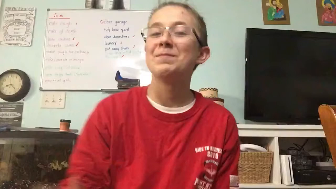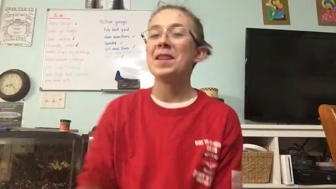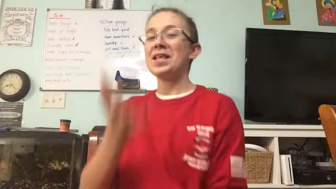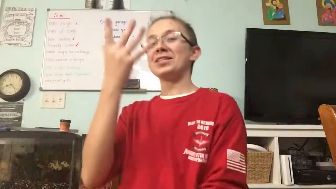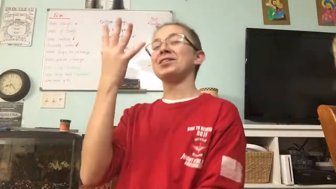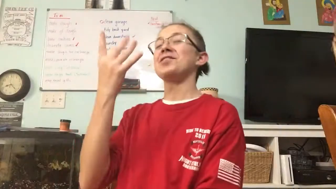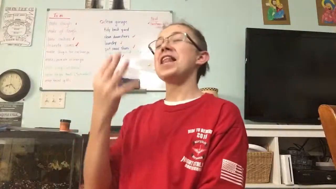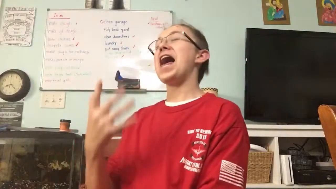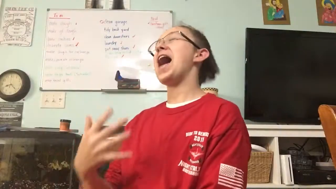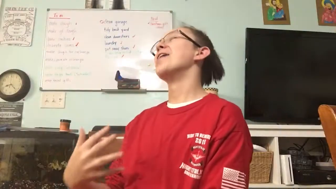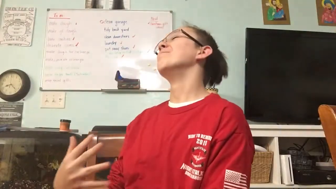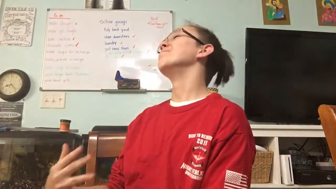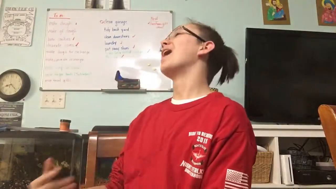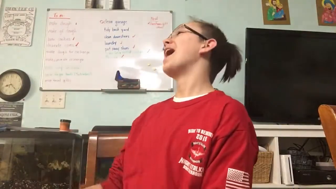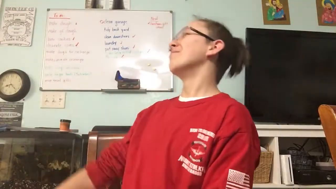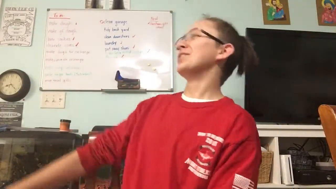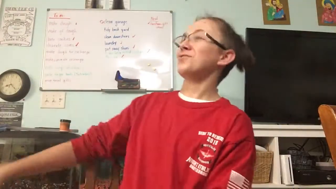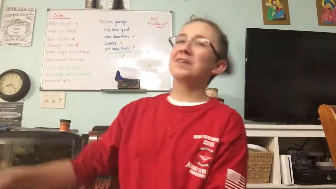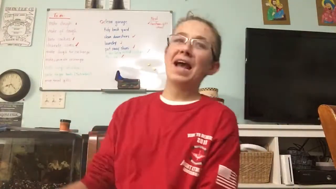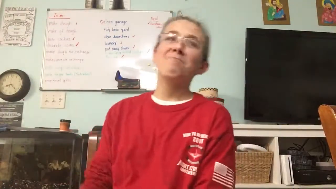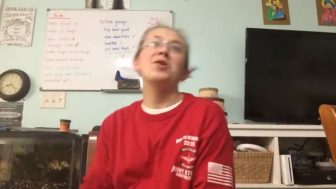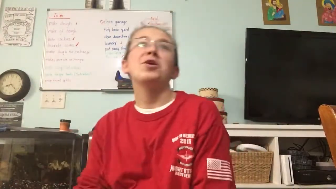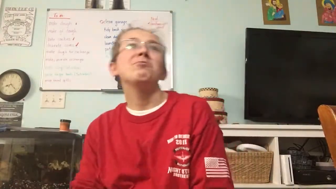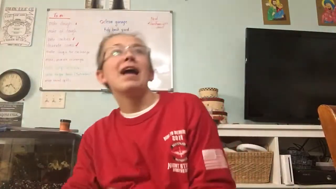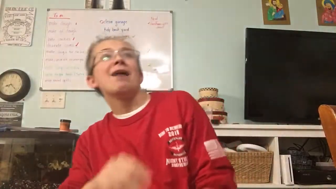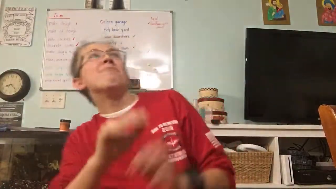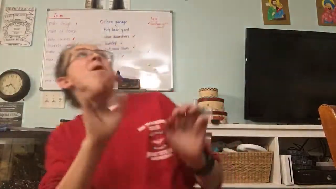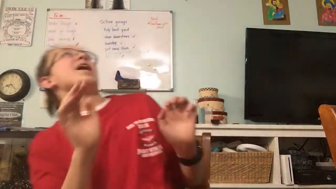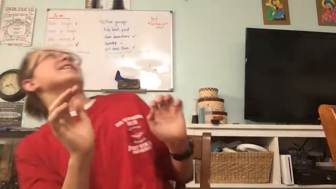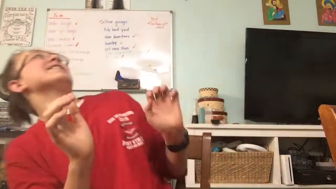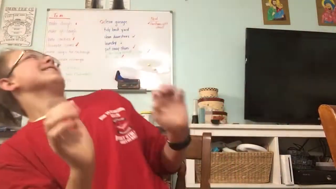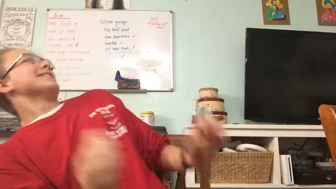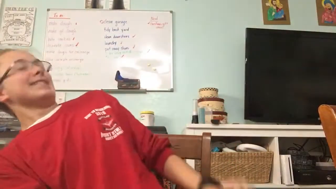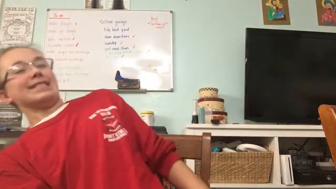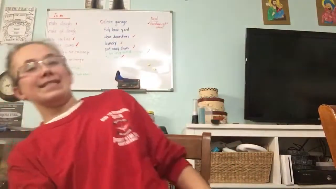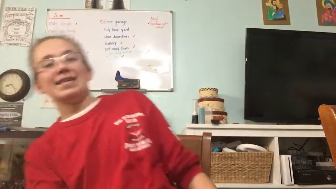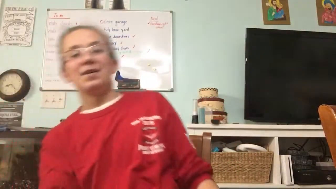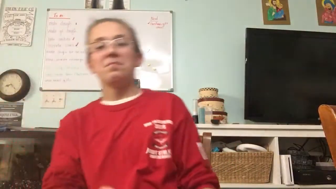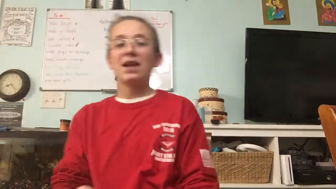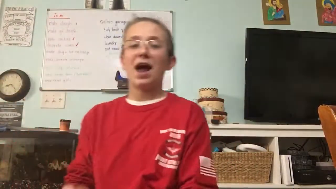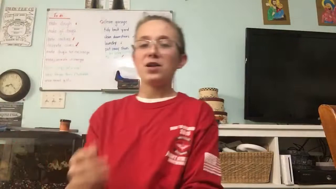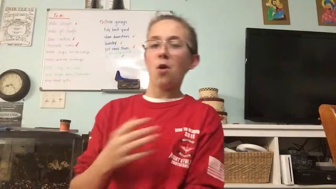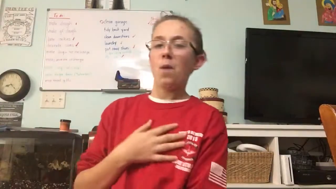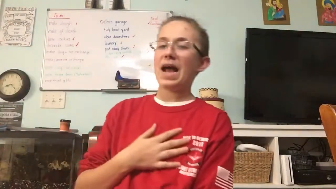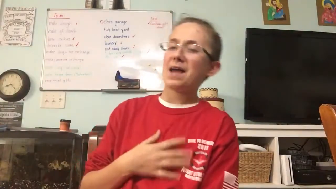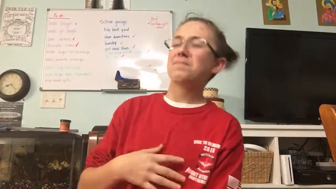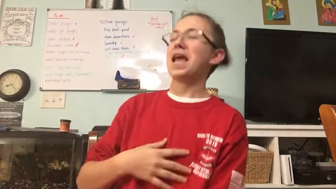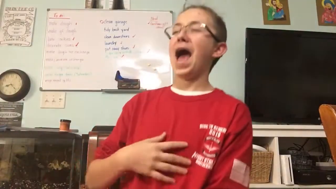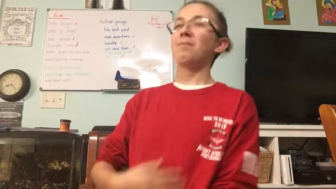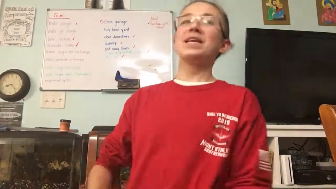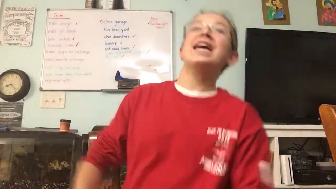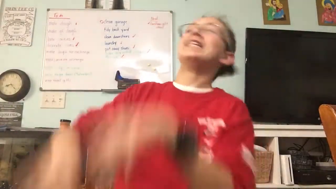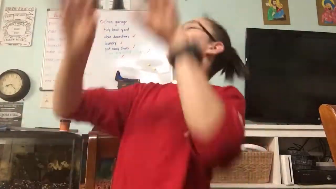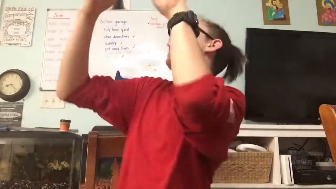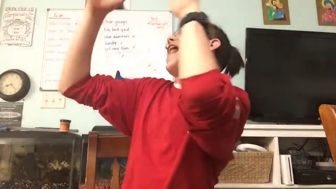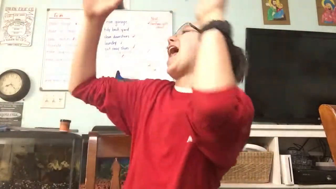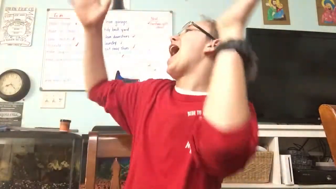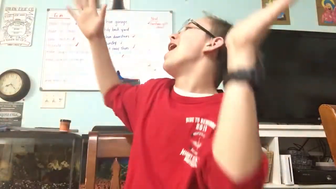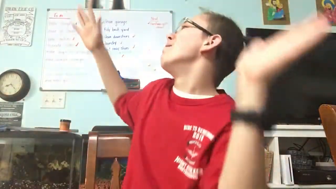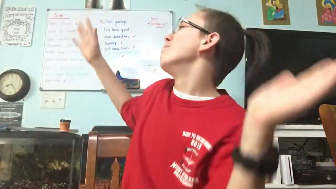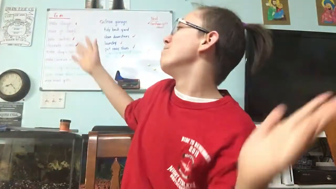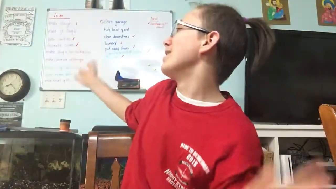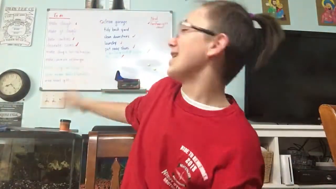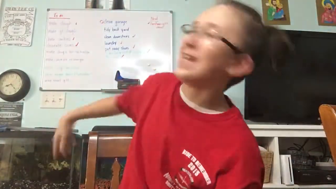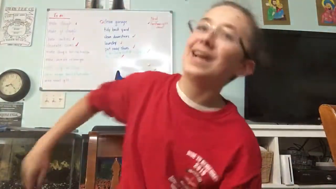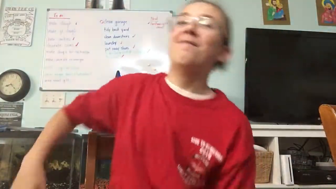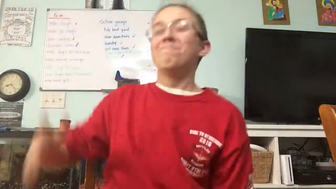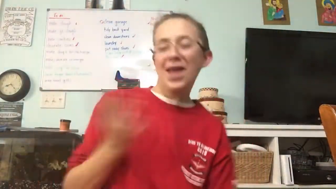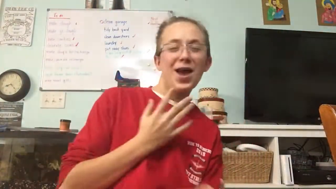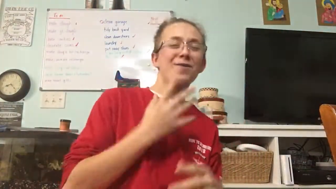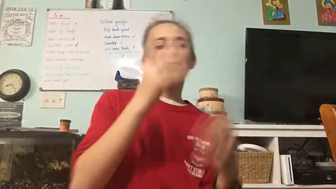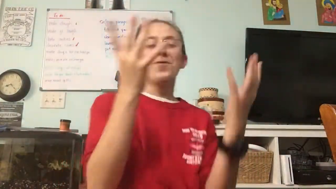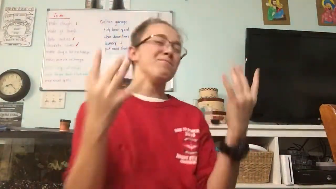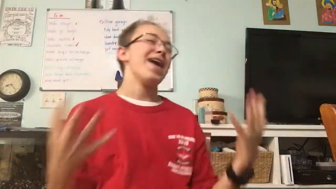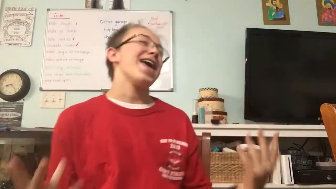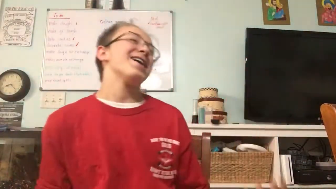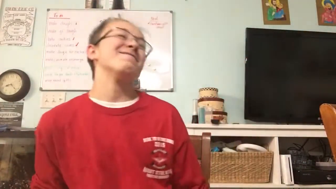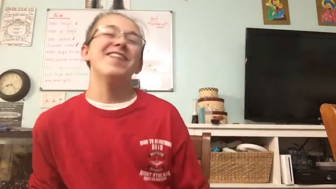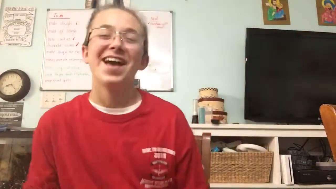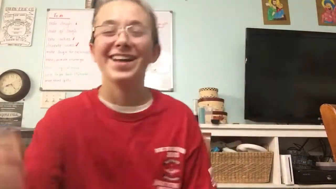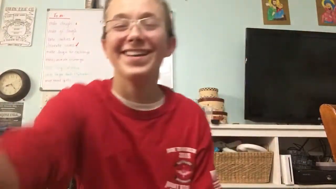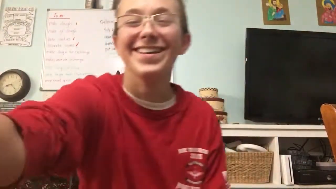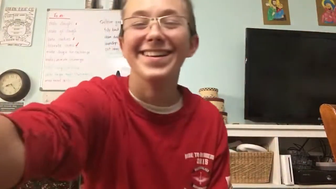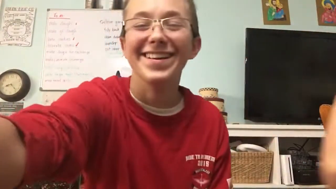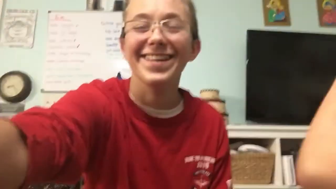Shiny!